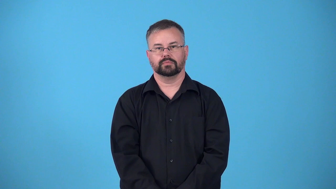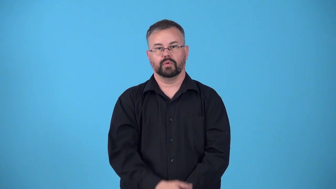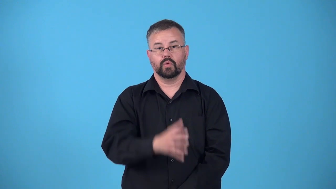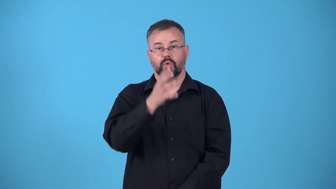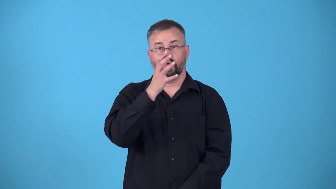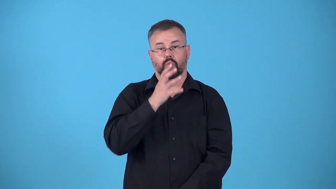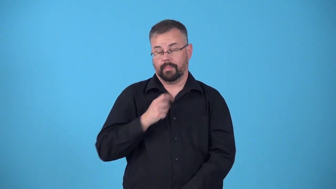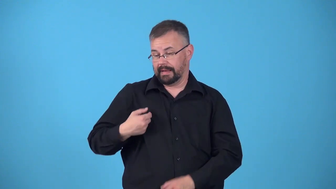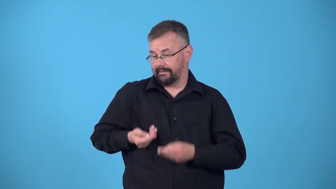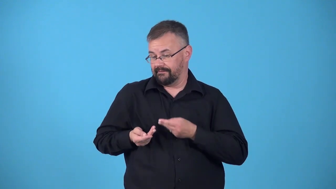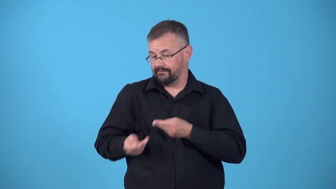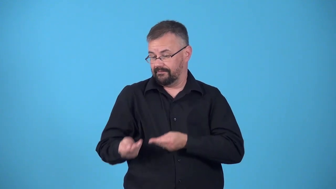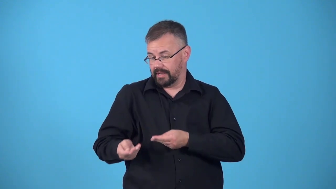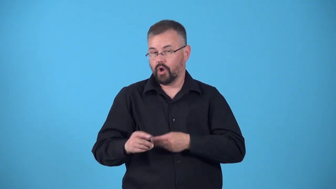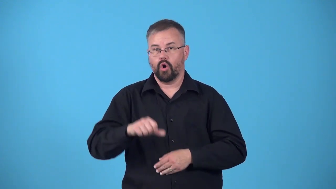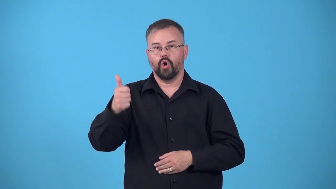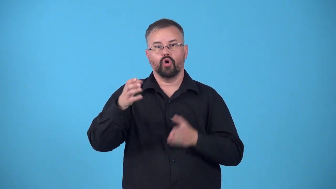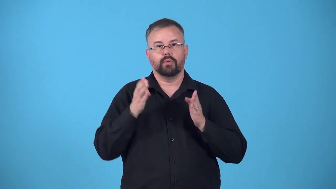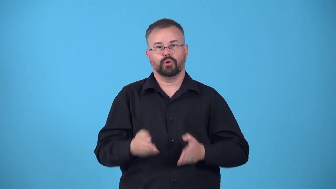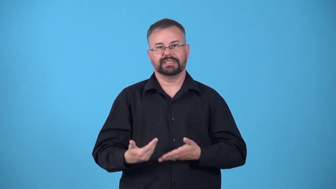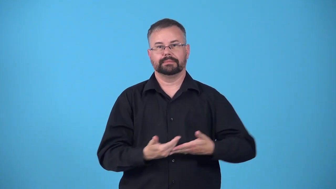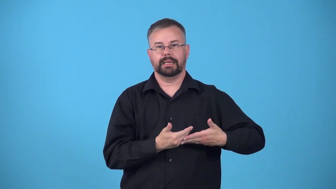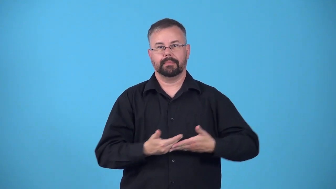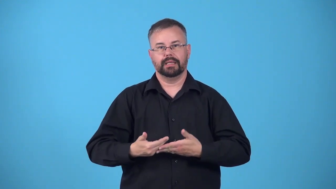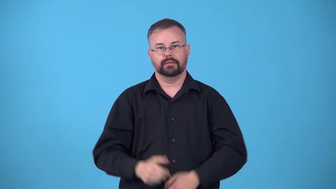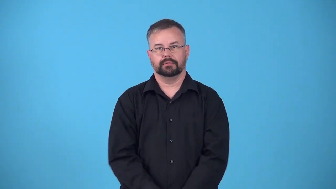wet nurse